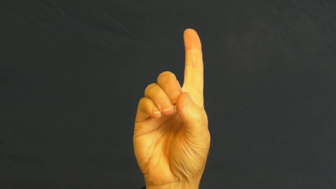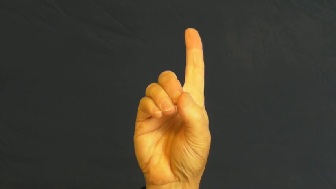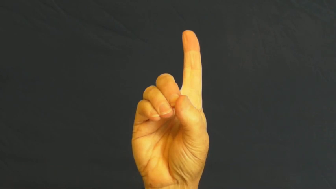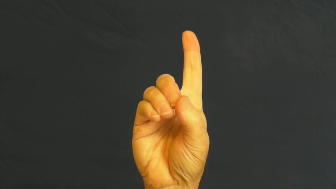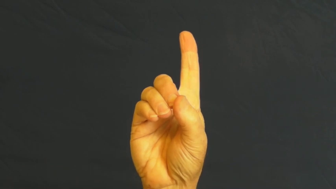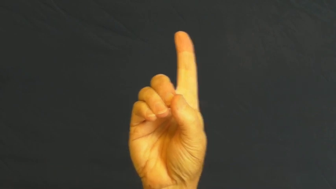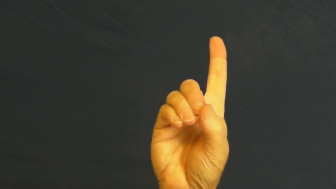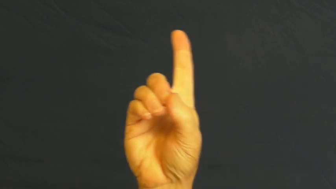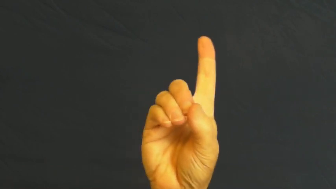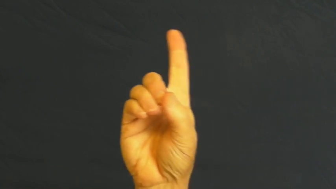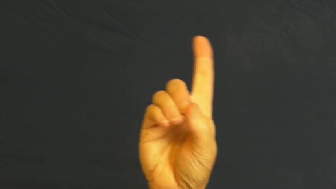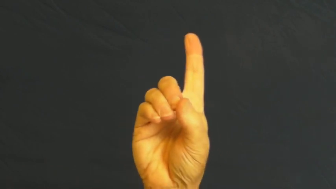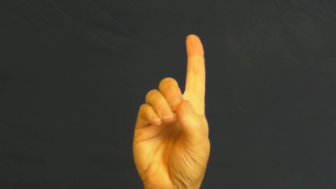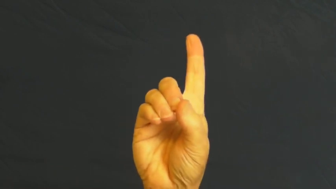Danville,KY,Decatur,IL,Delavan,WI,Denver,CO,Dover,DE,Durham,NC